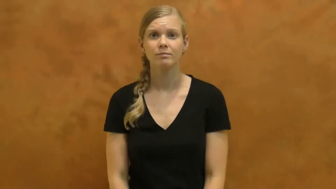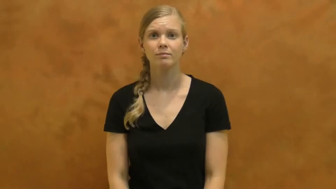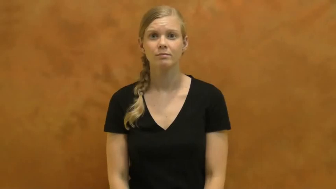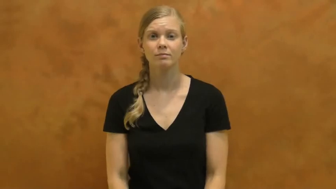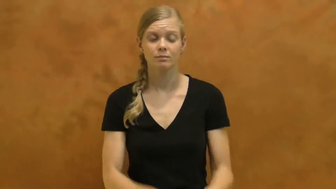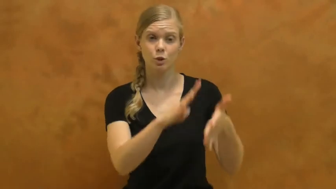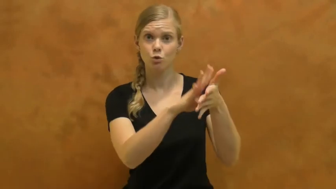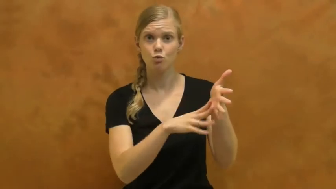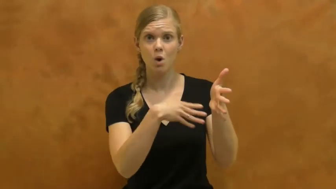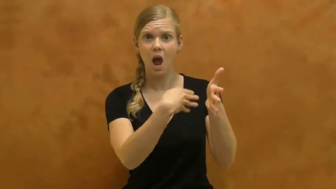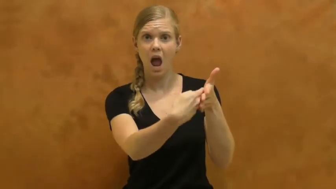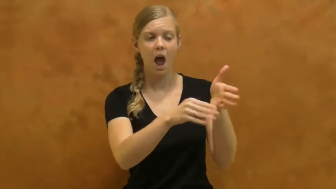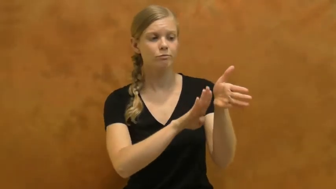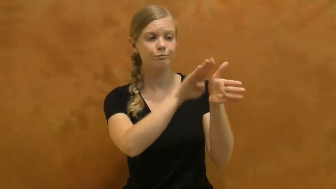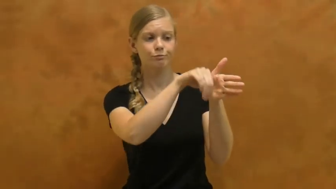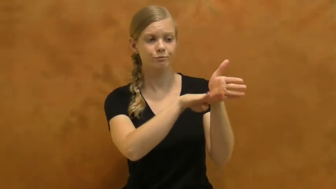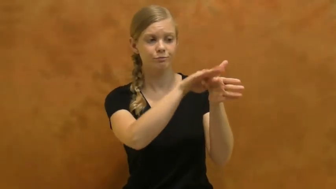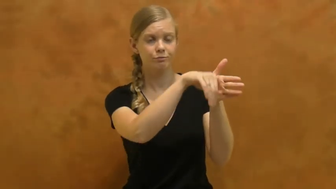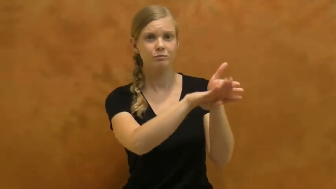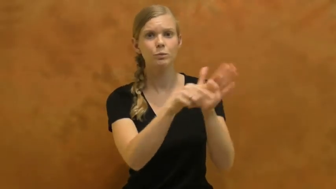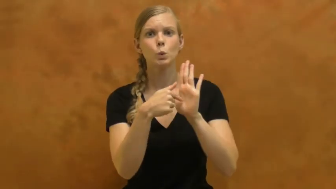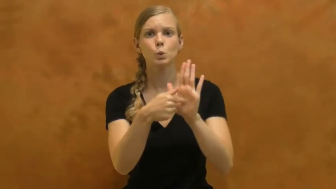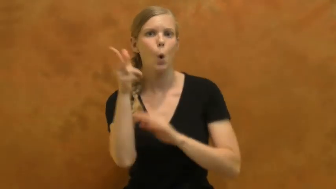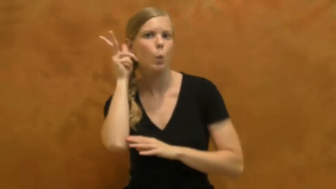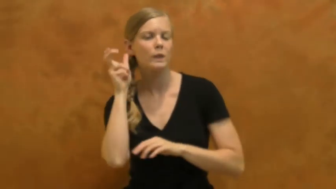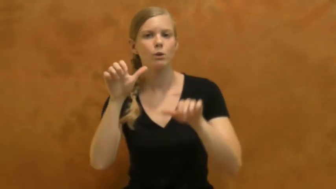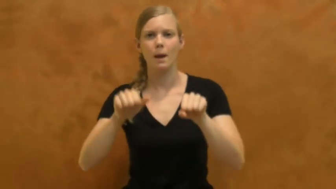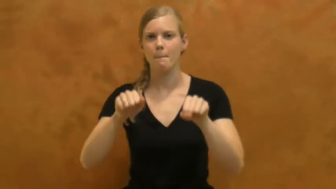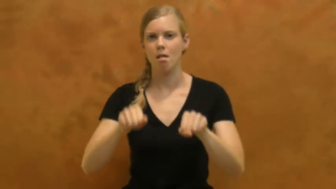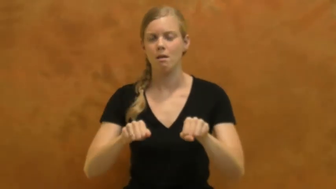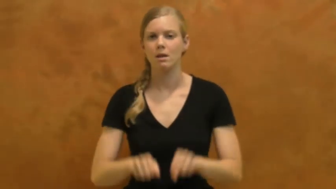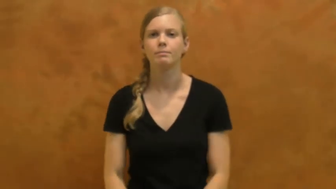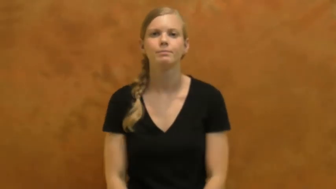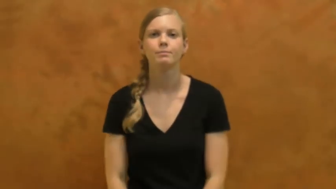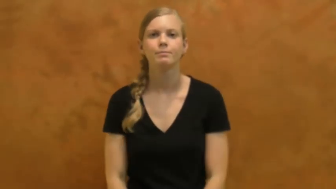audiogram